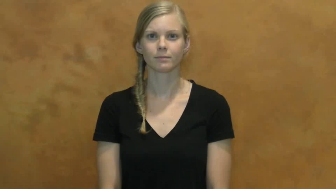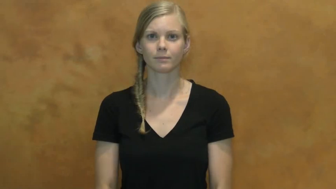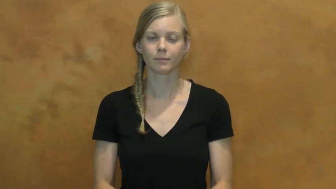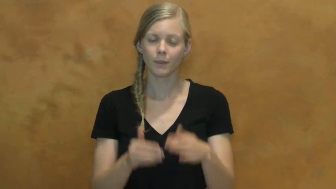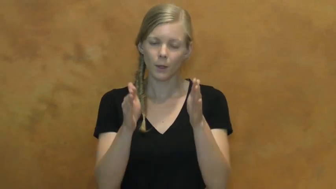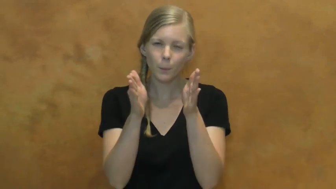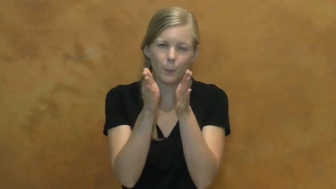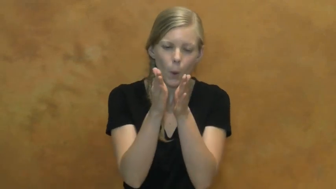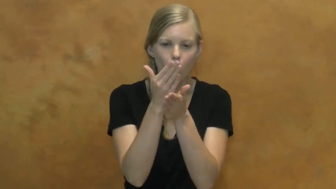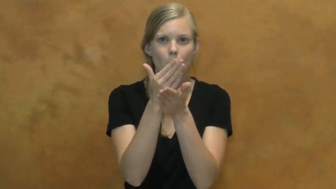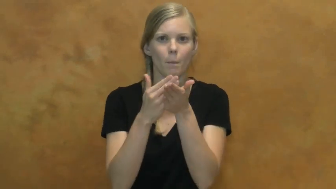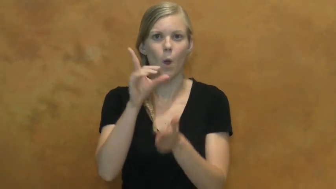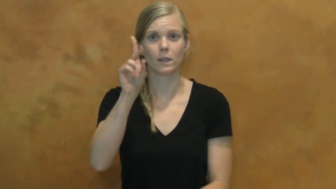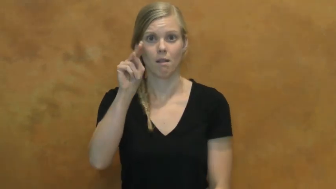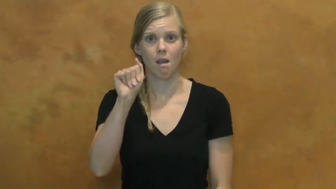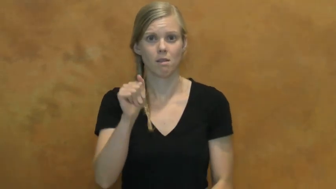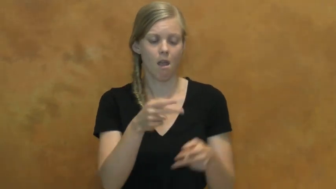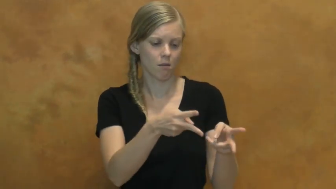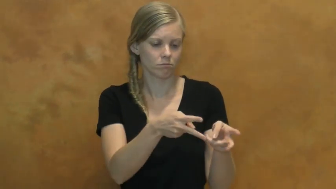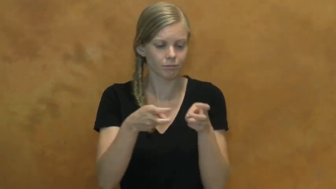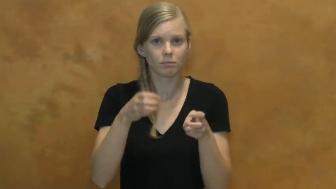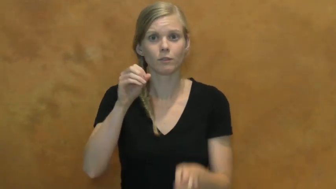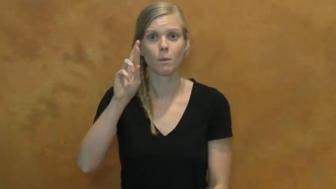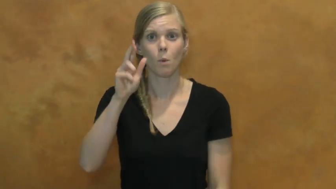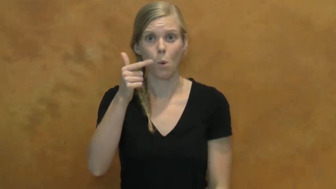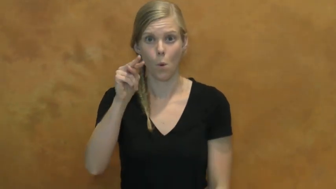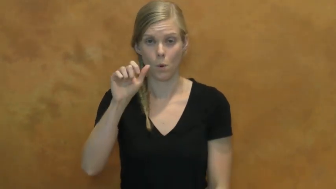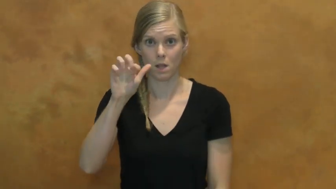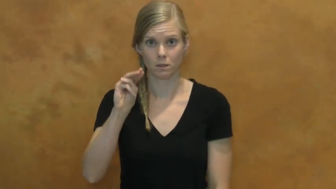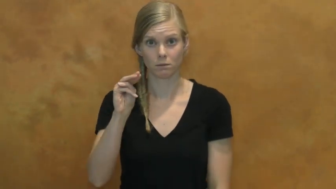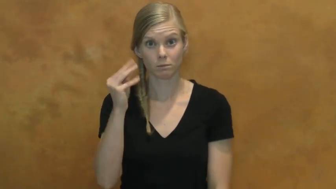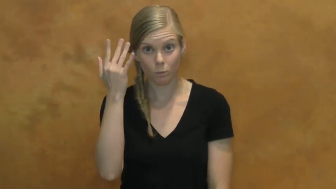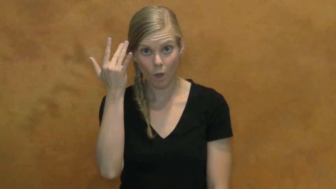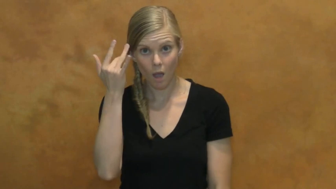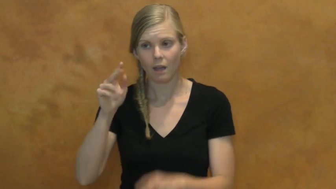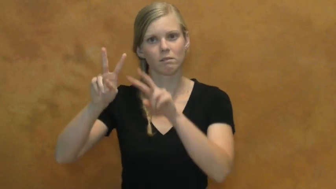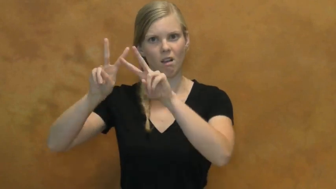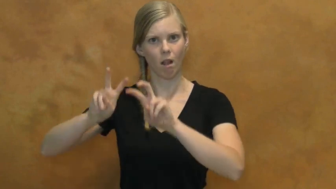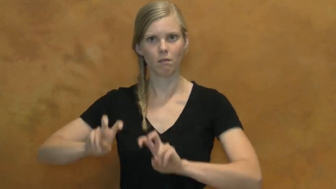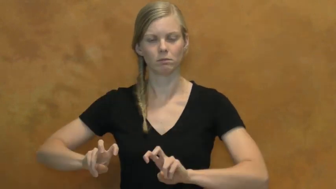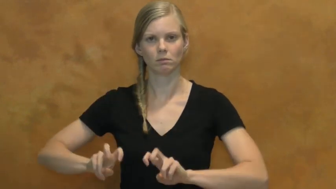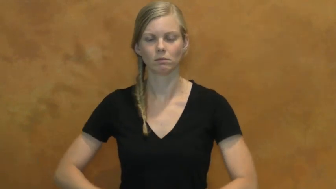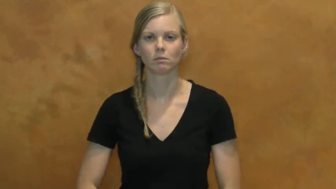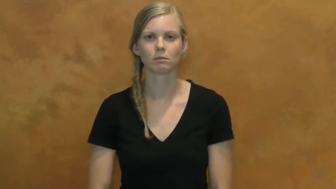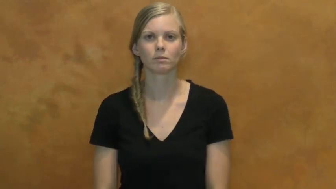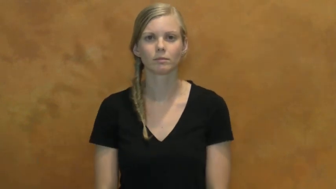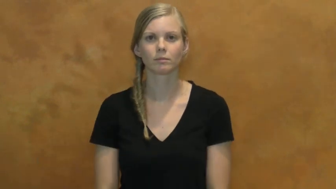DNA sample